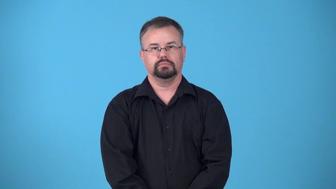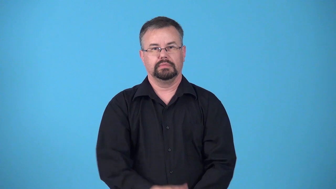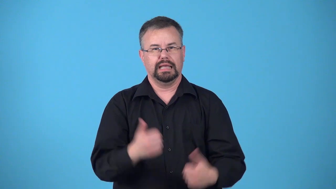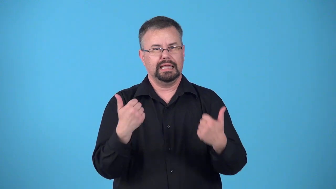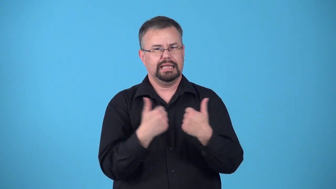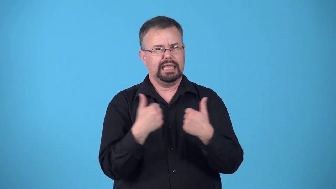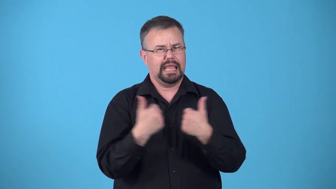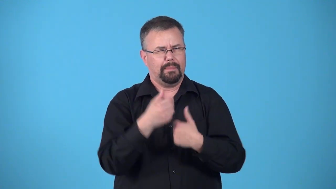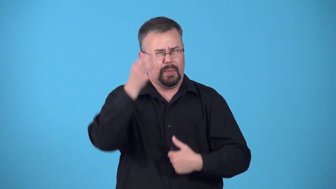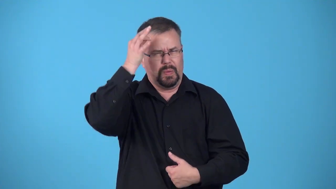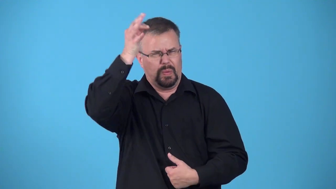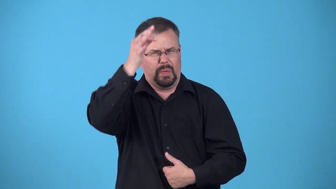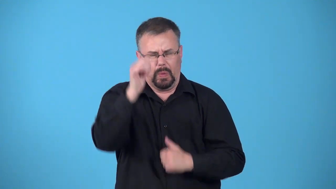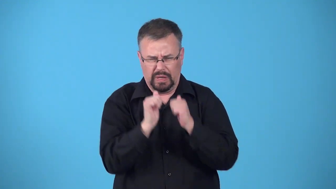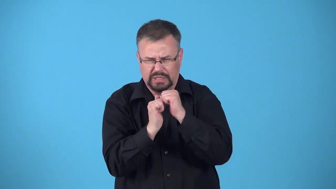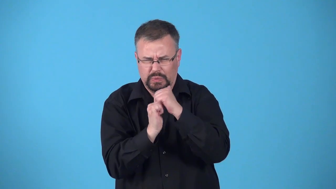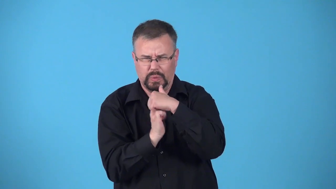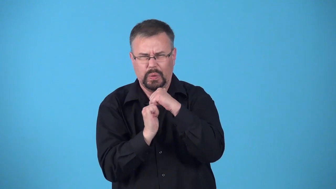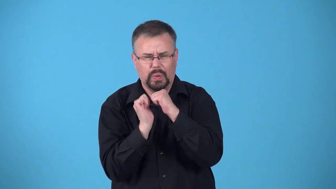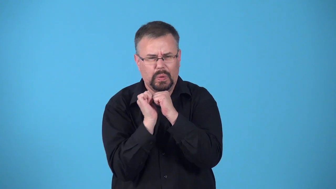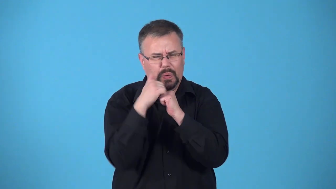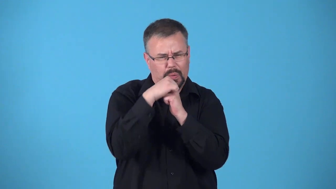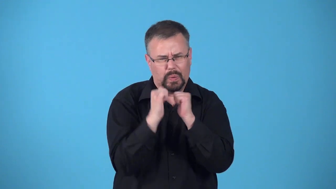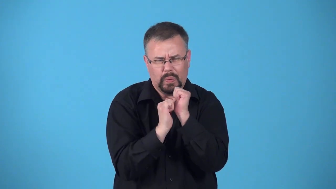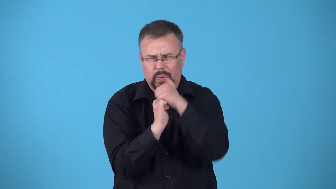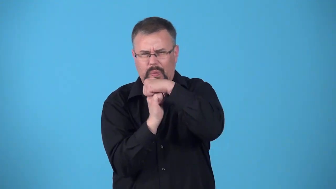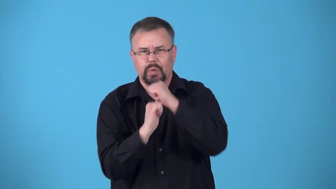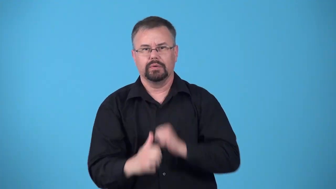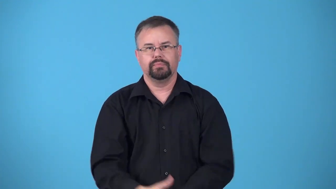nip and tuck